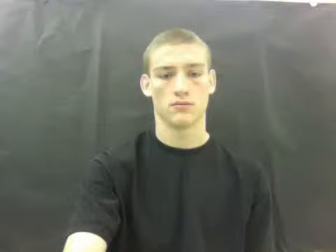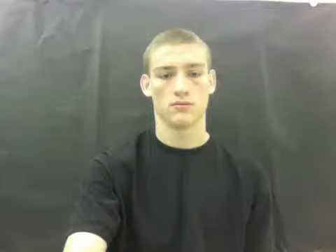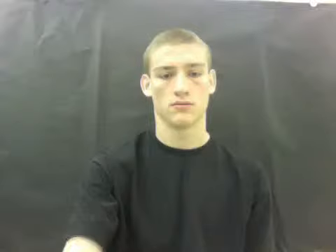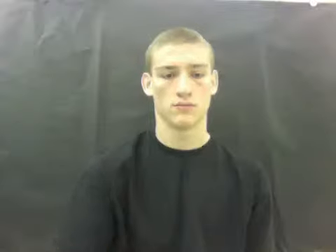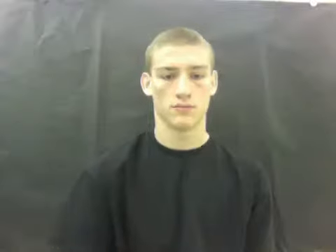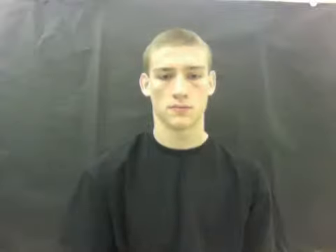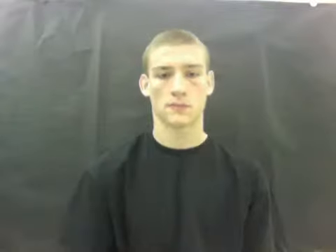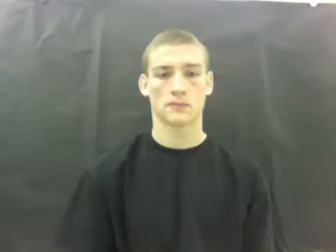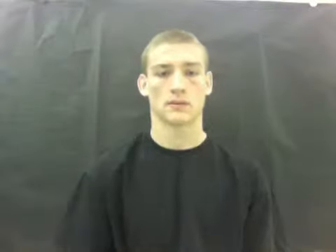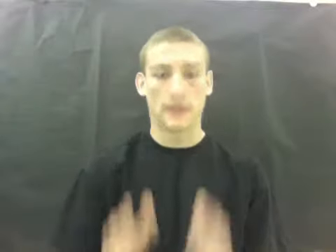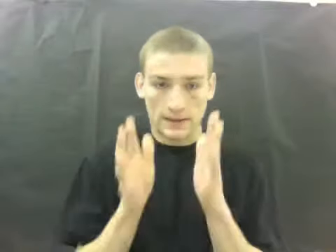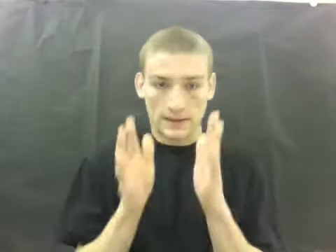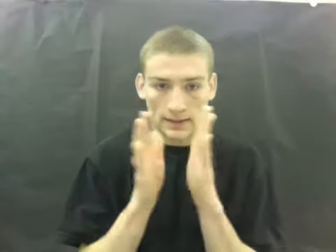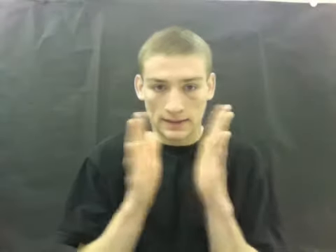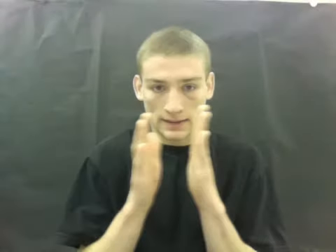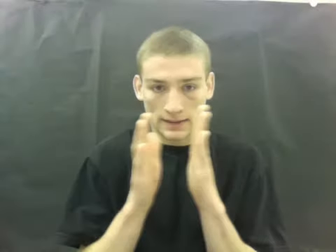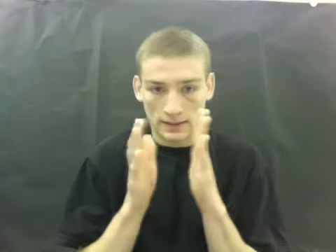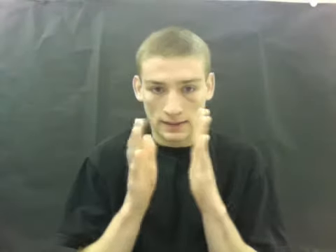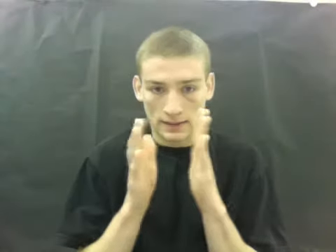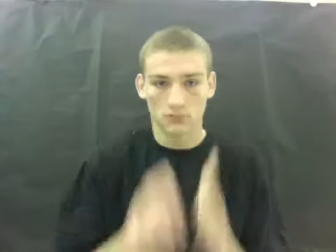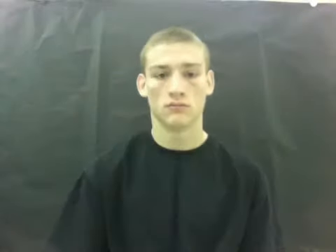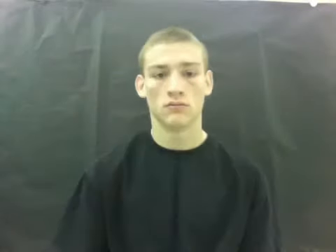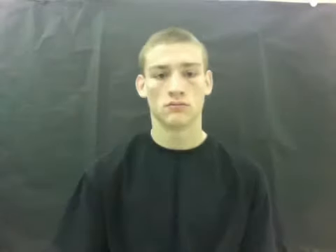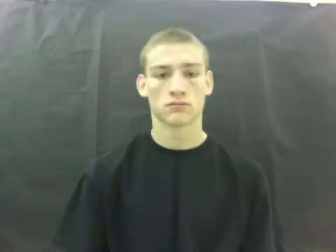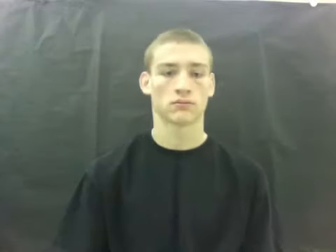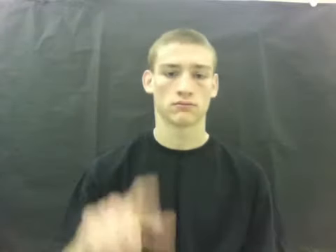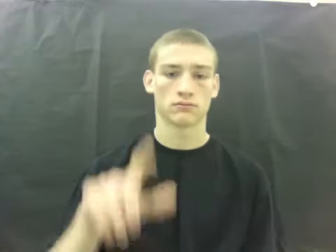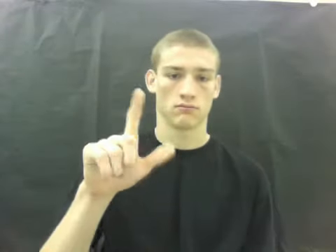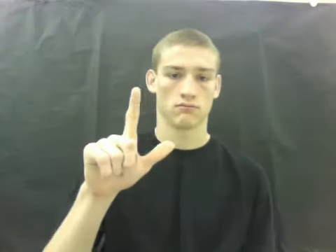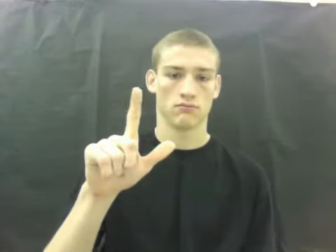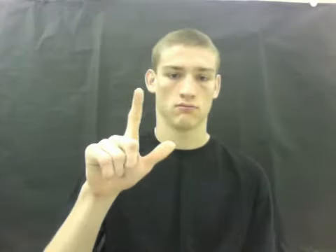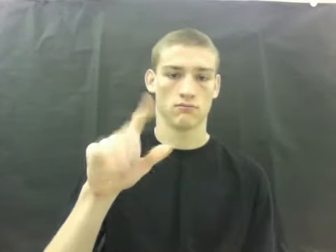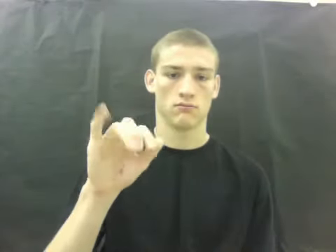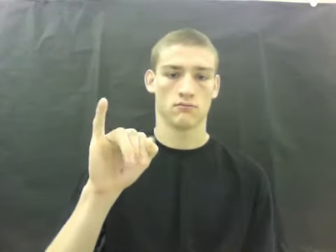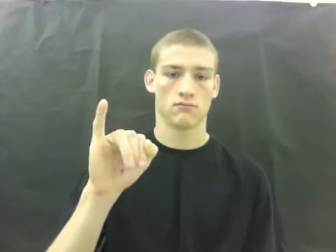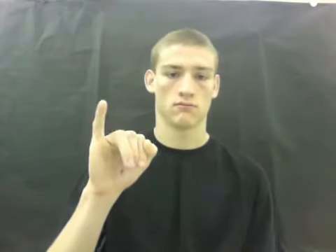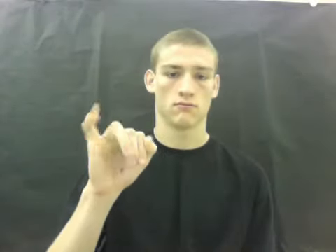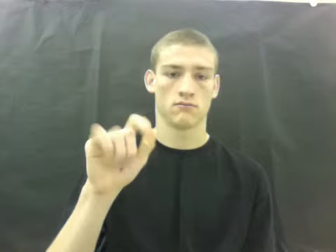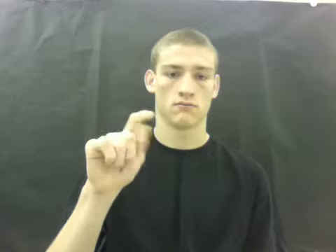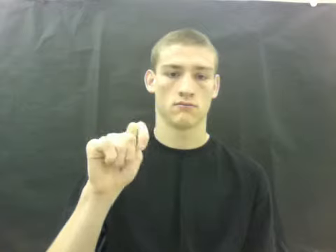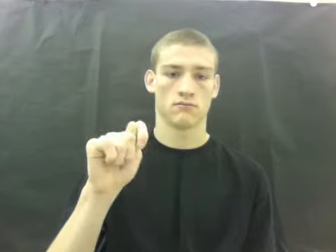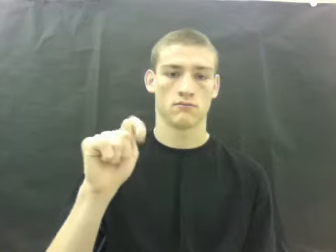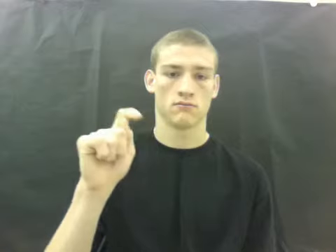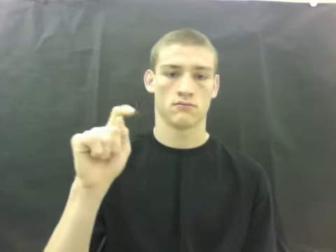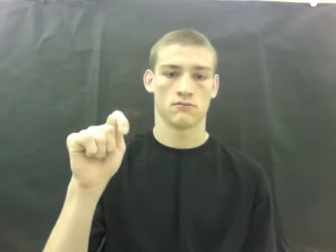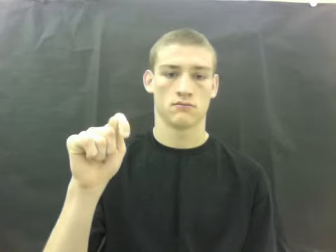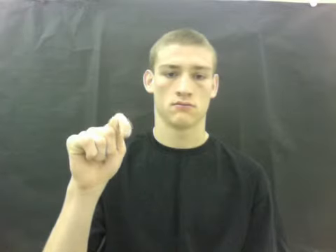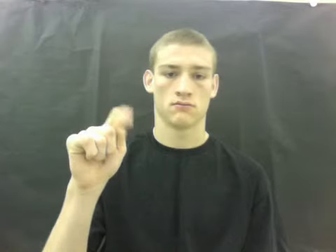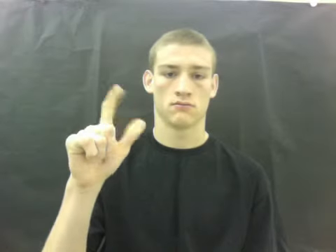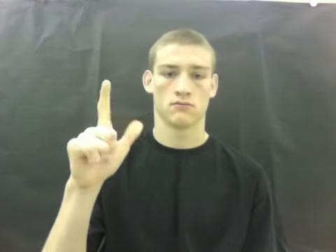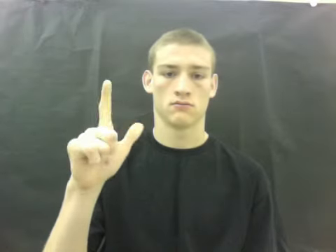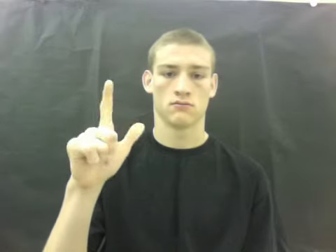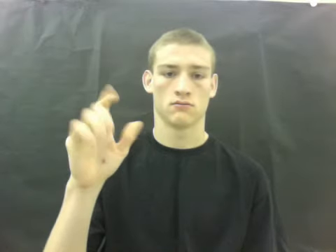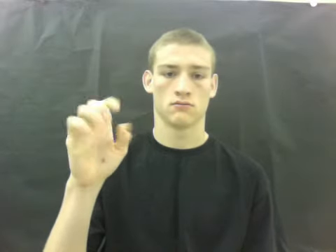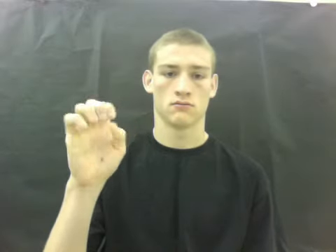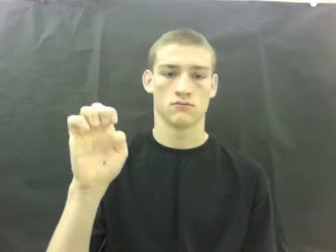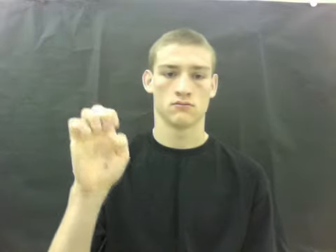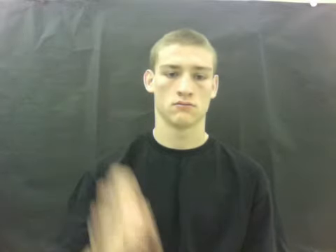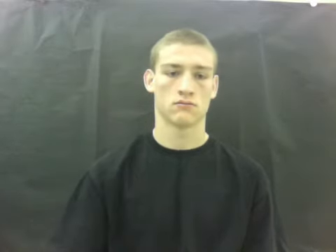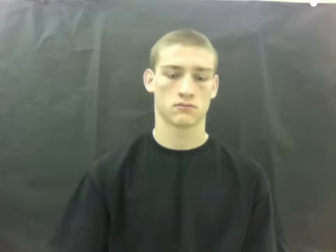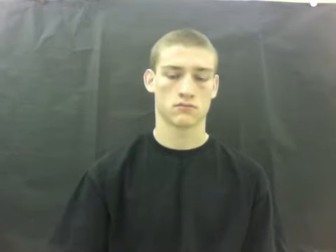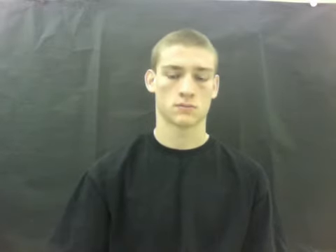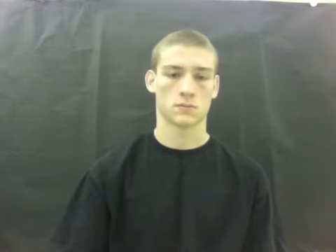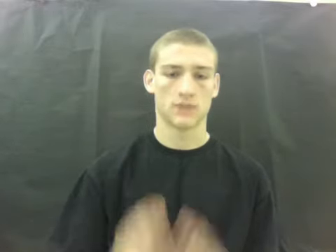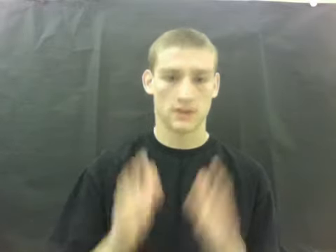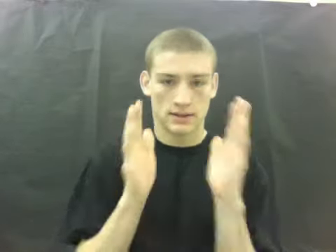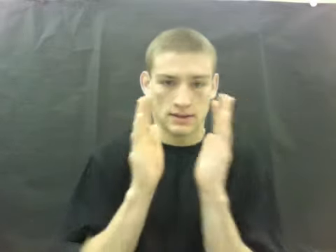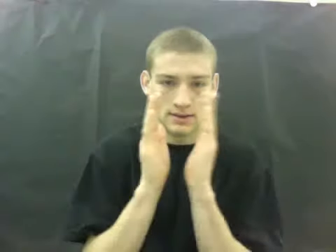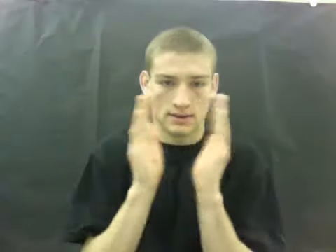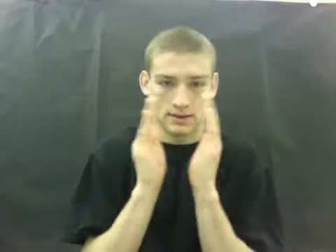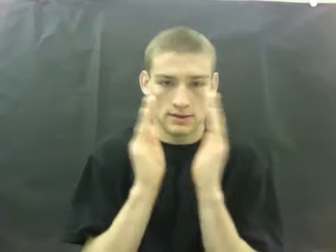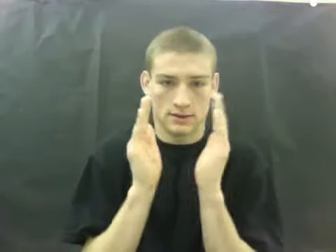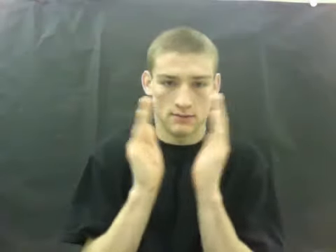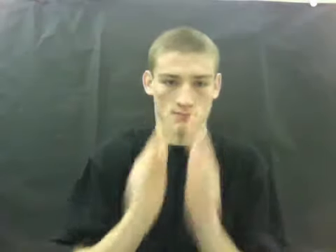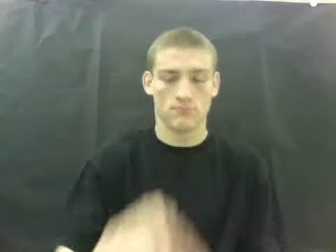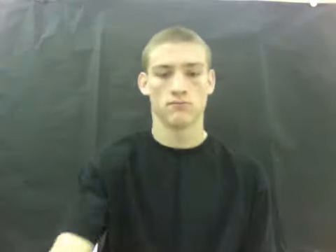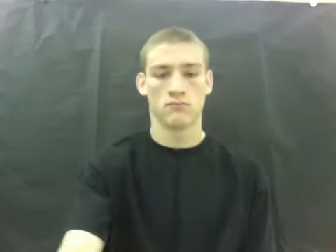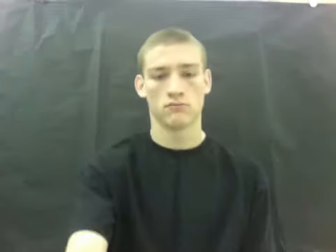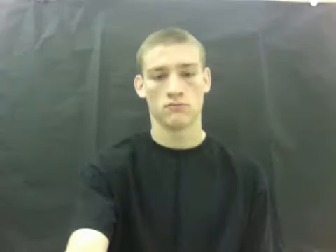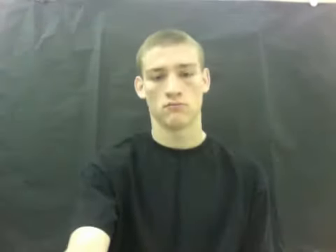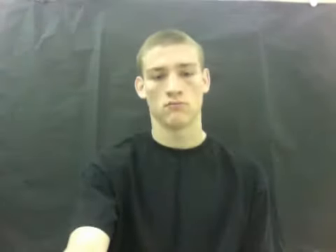little